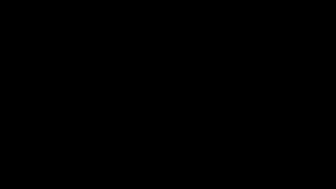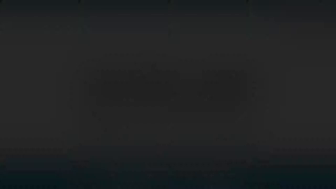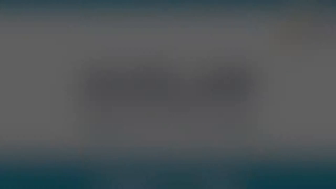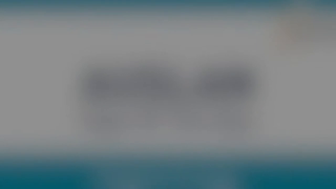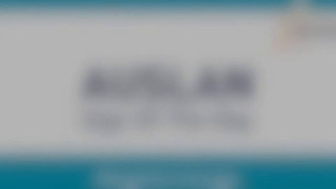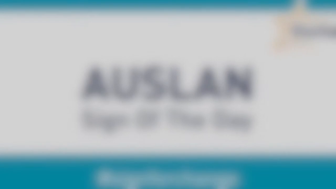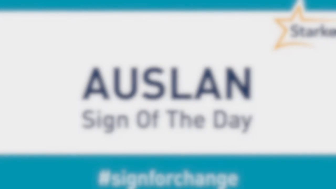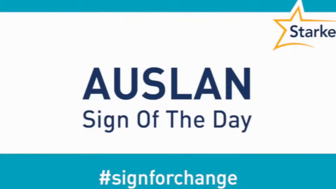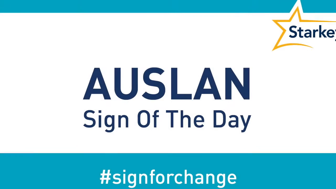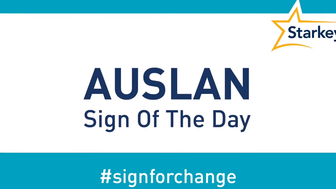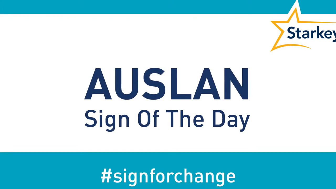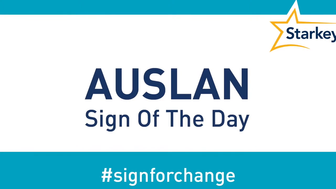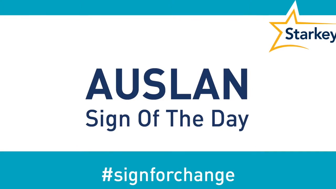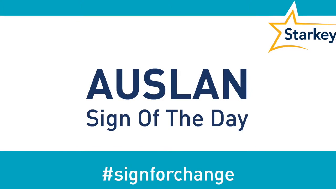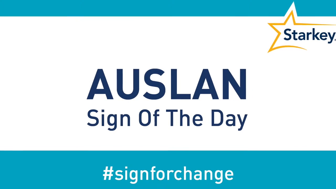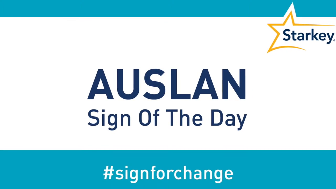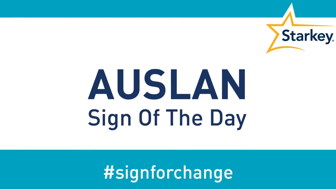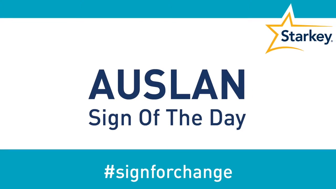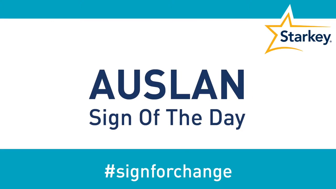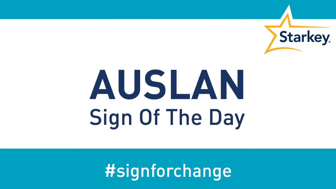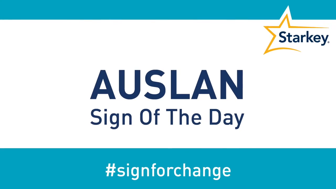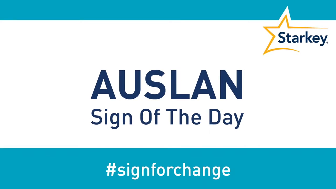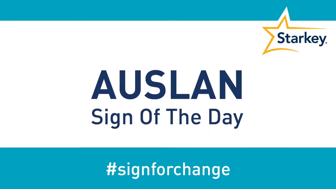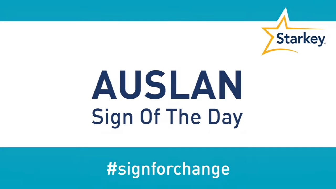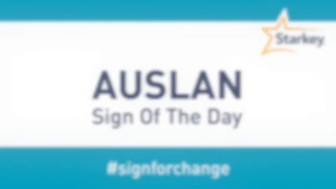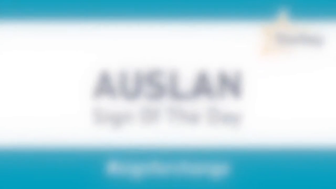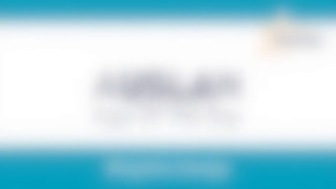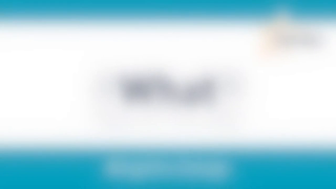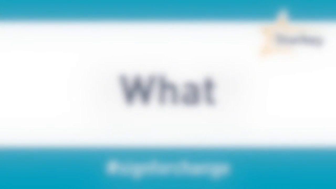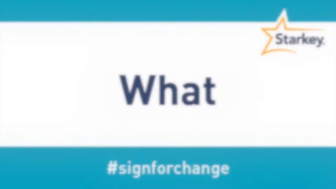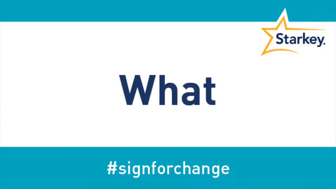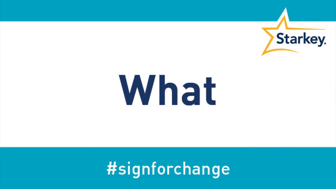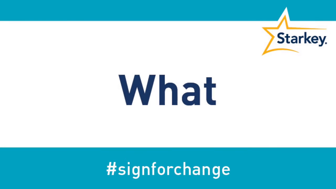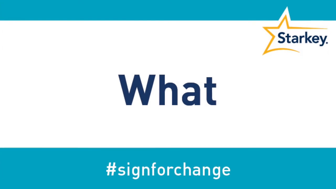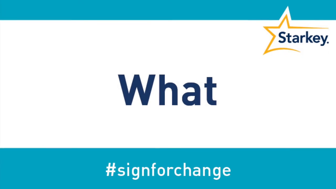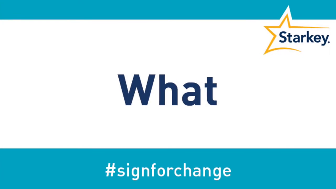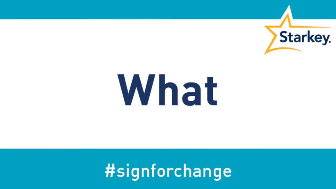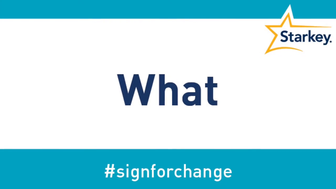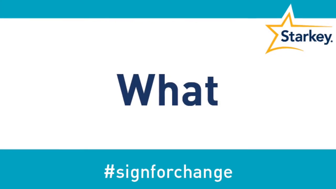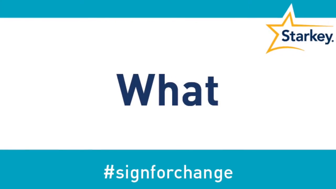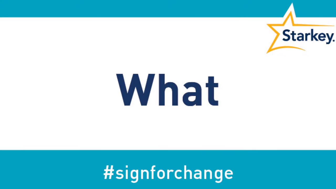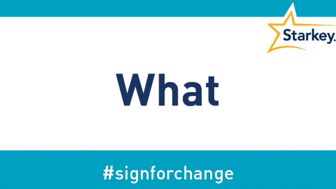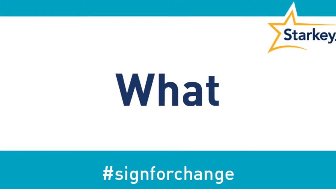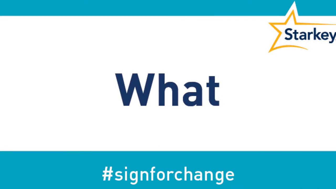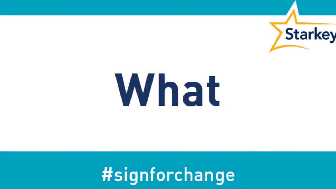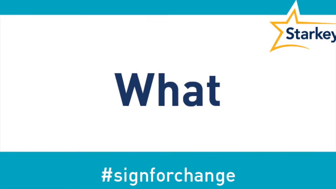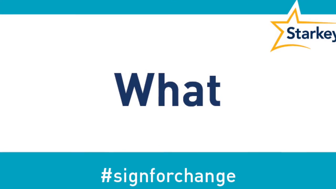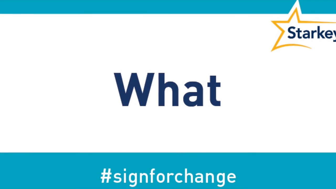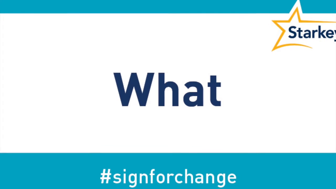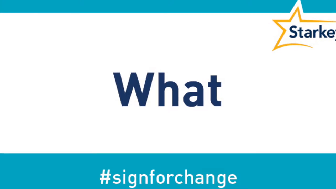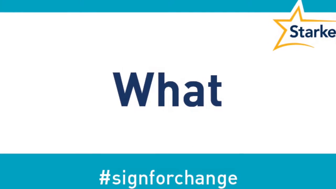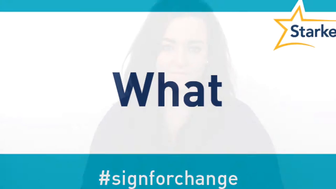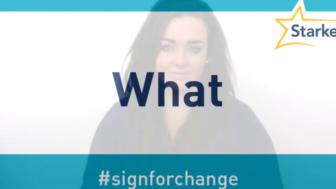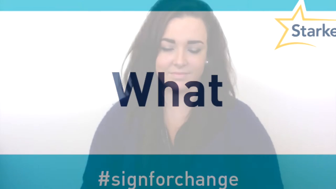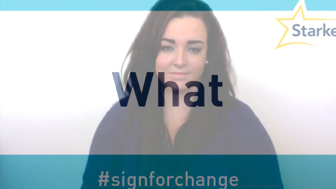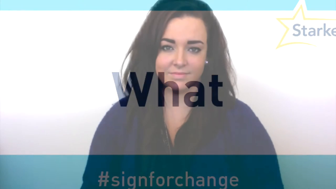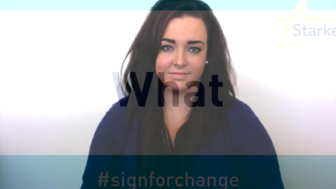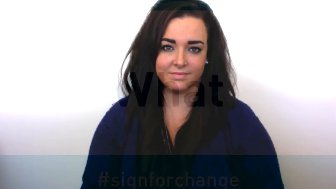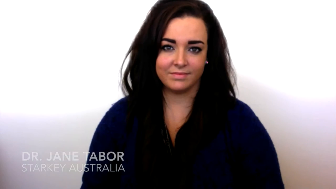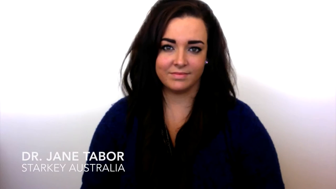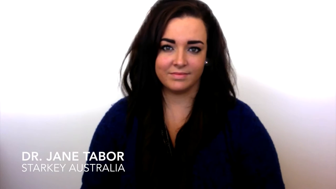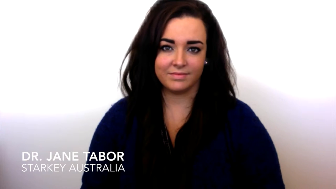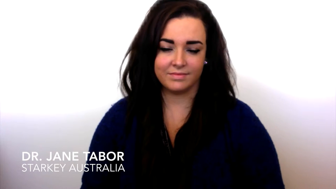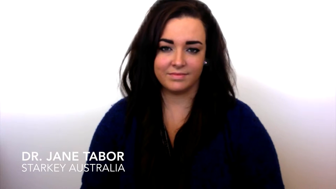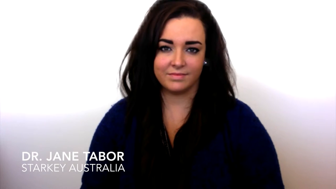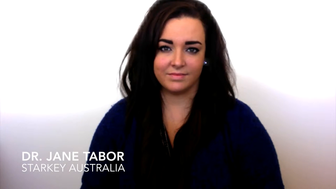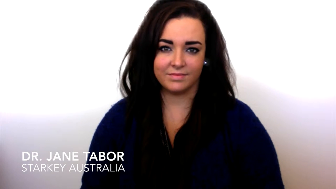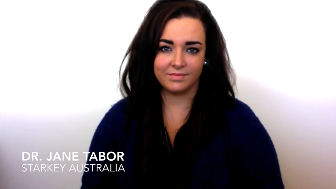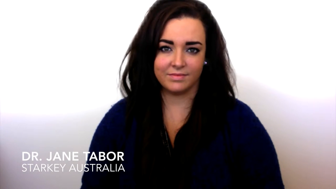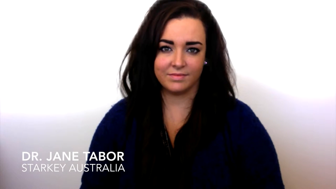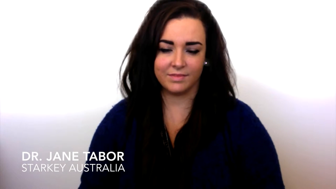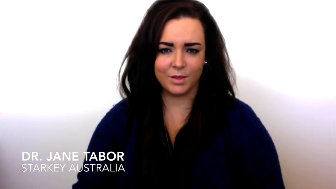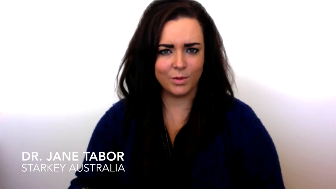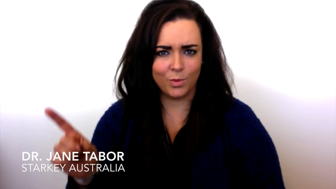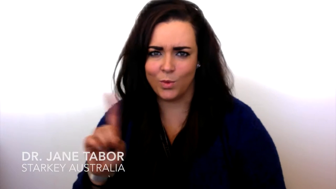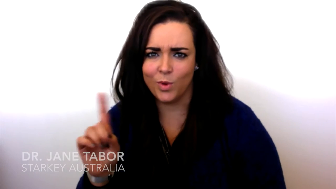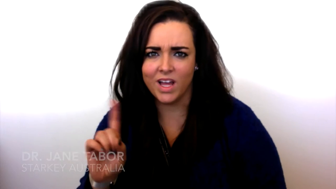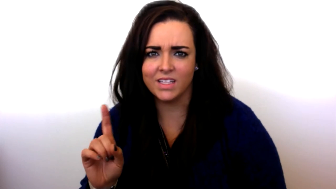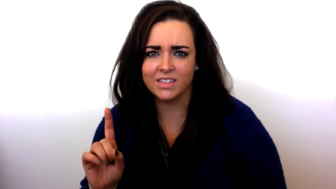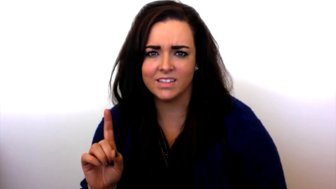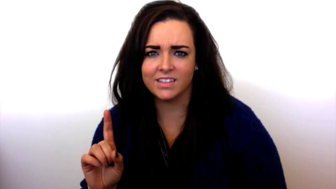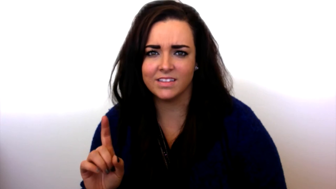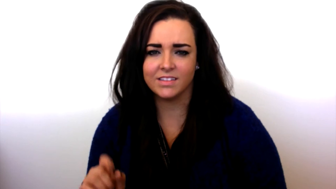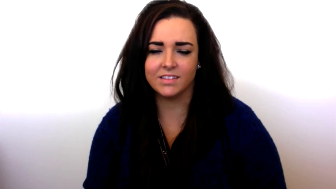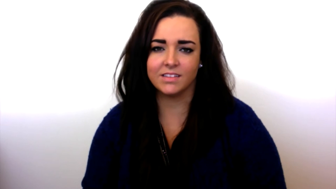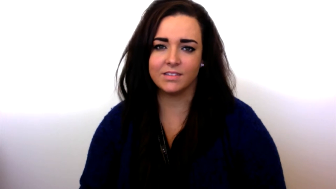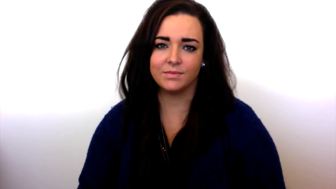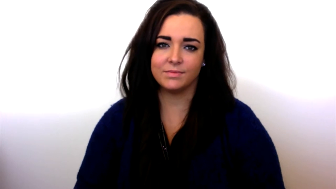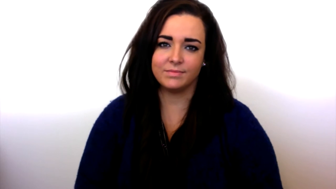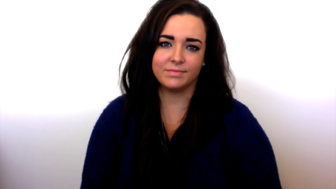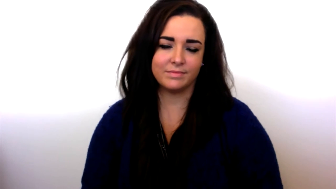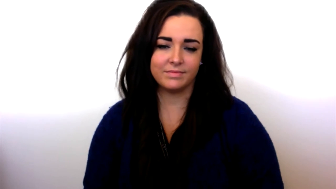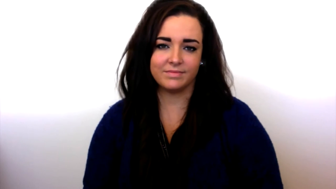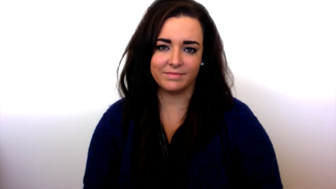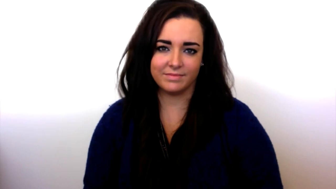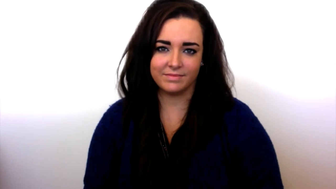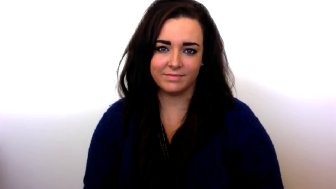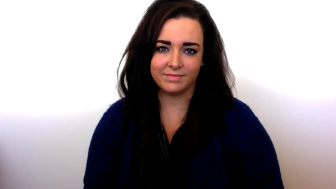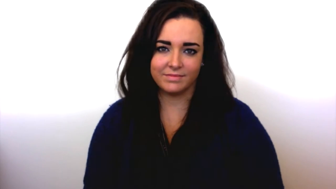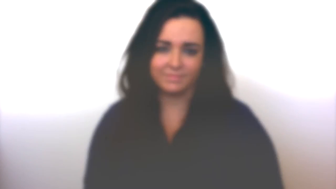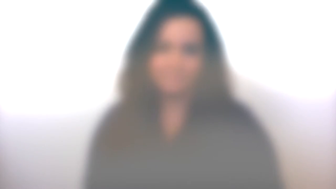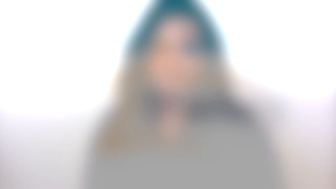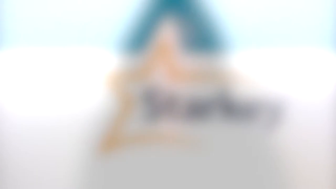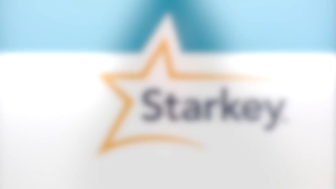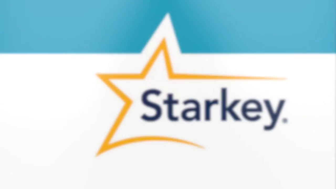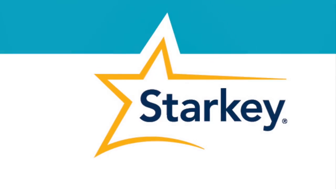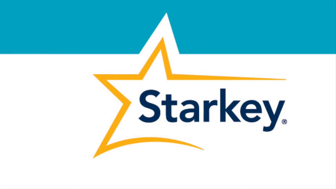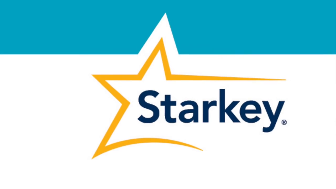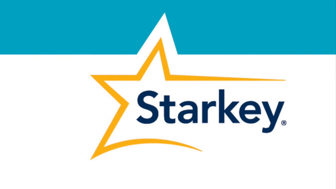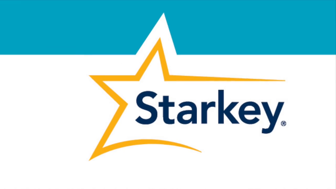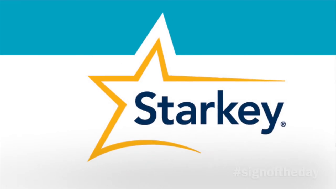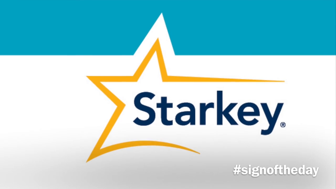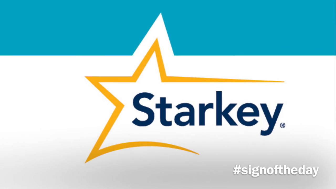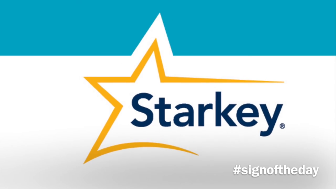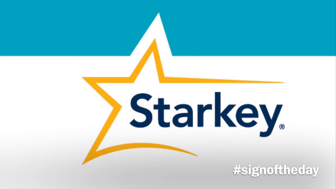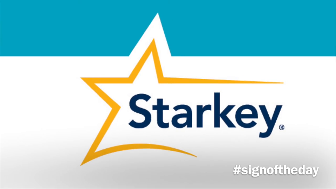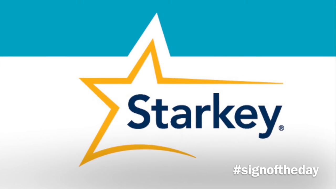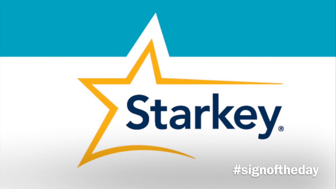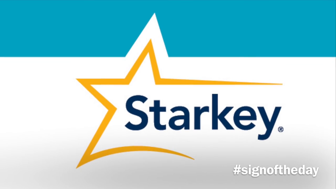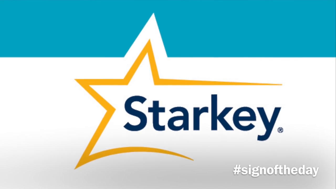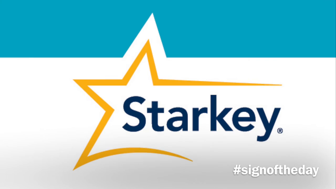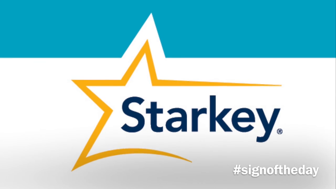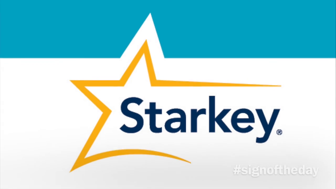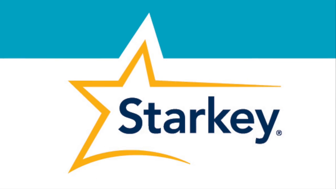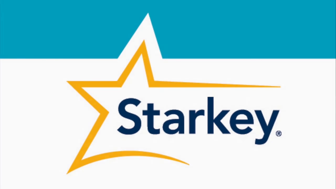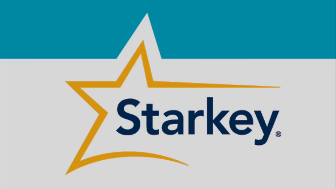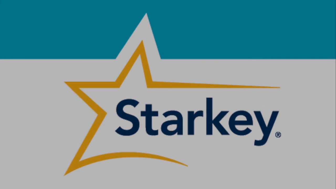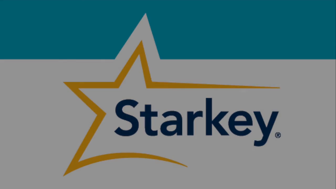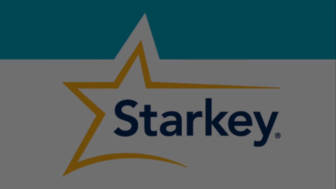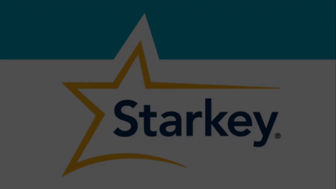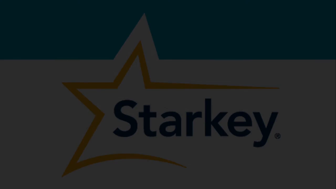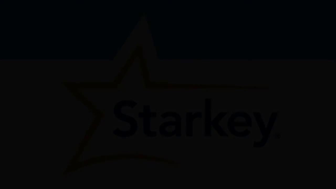What